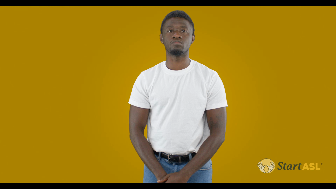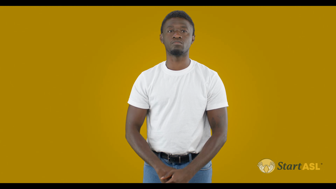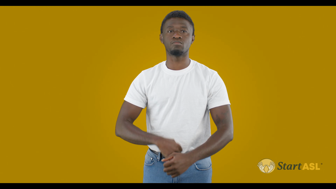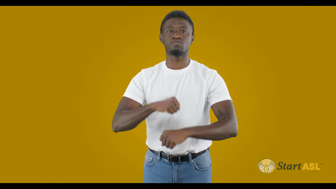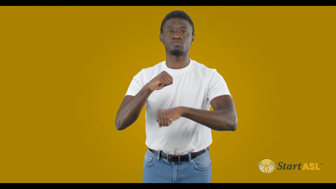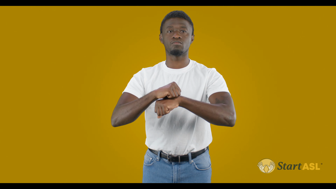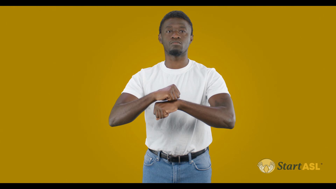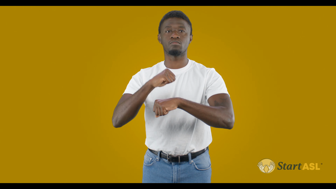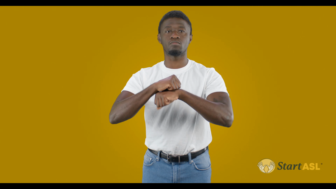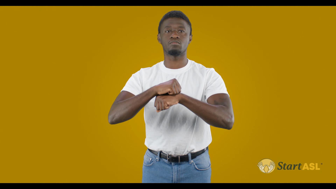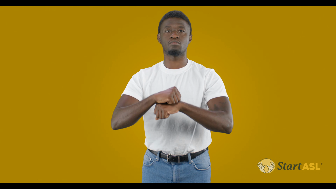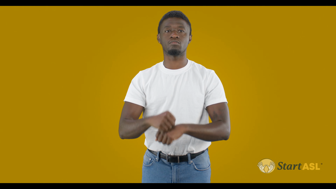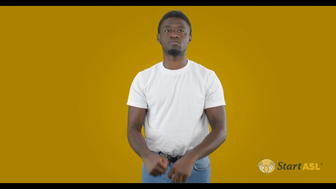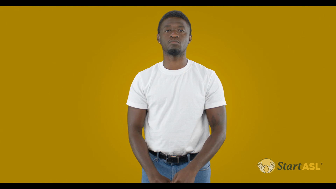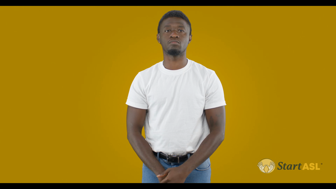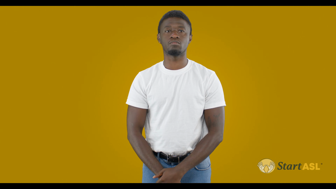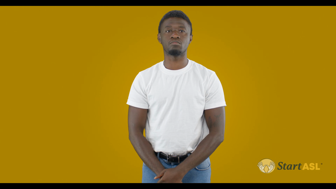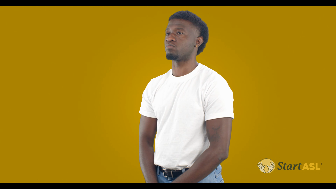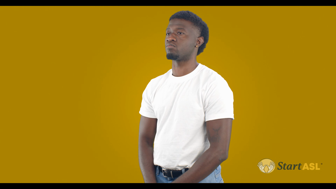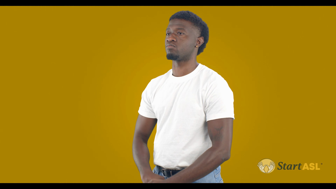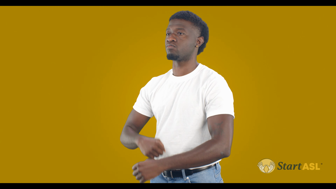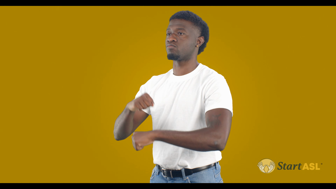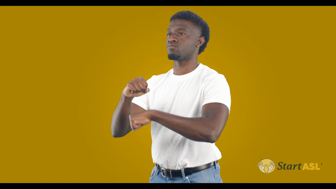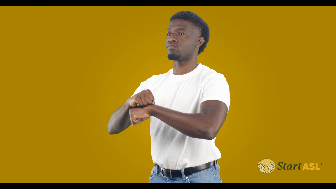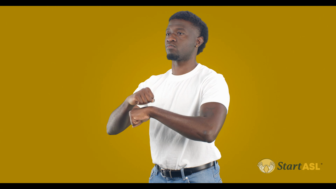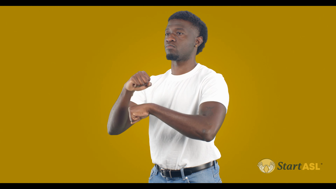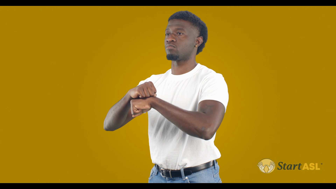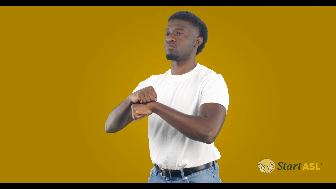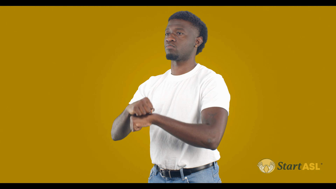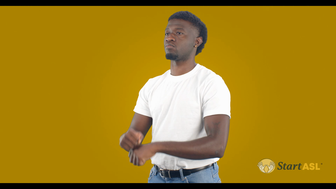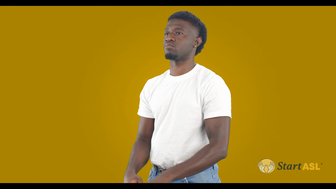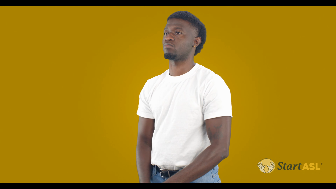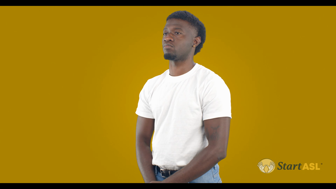rock